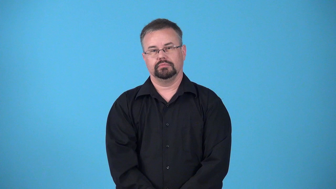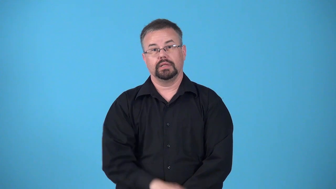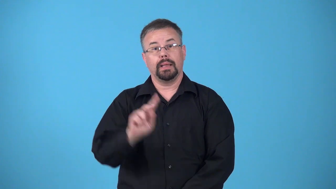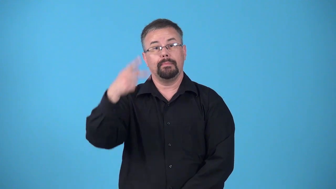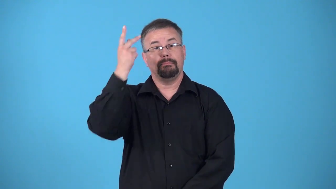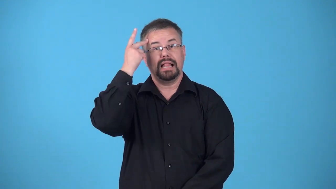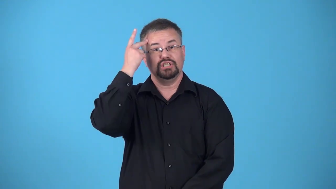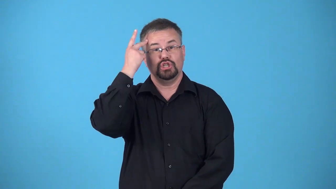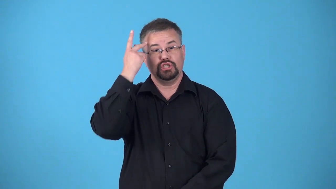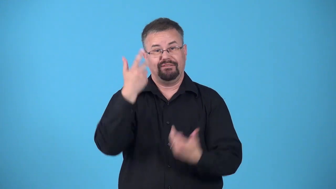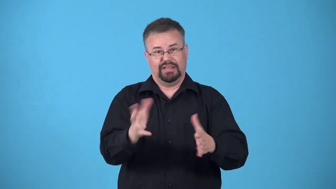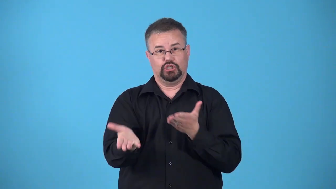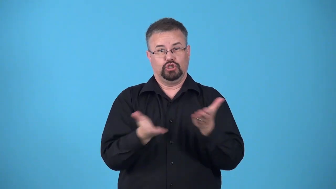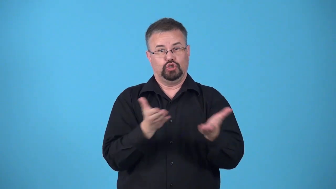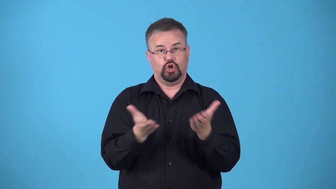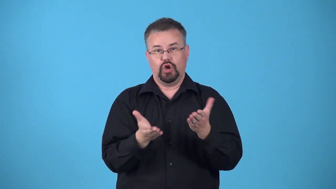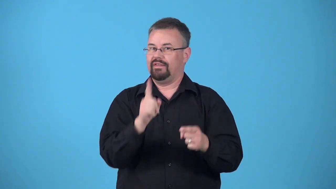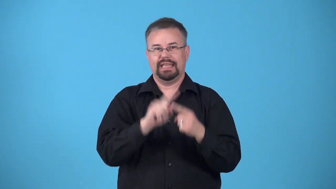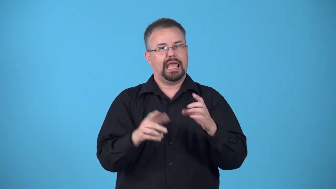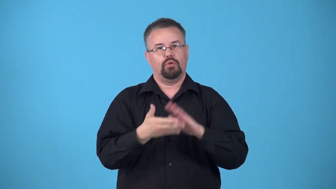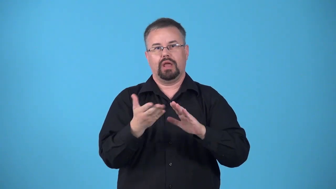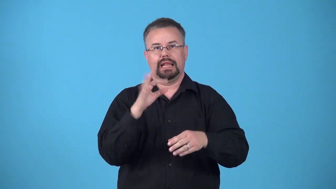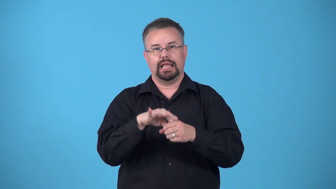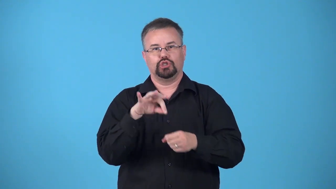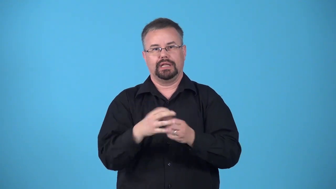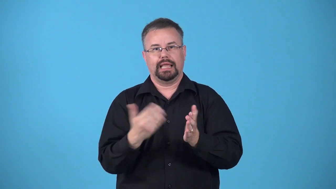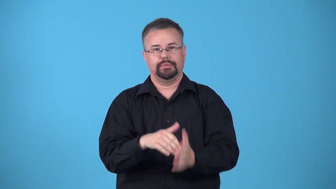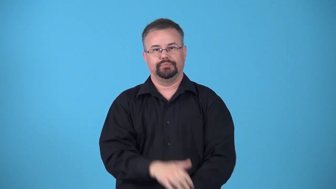lame duck